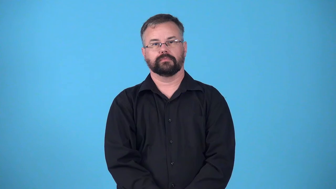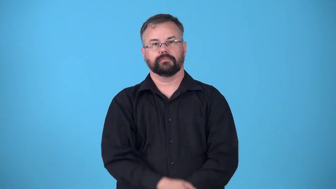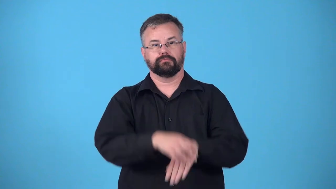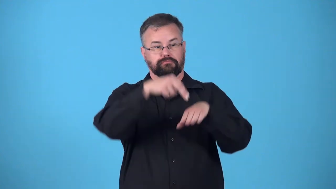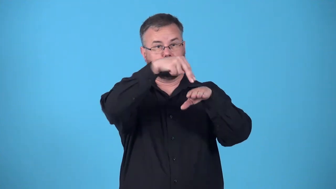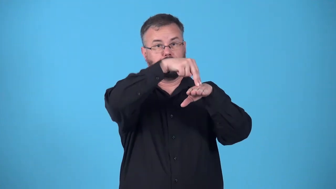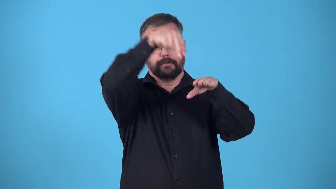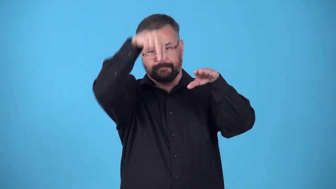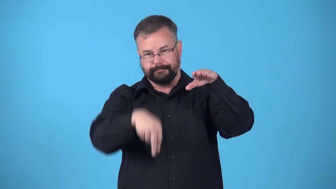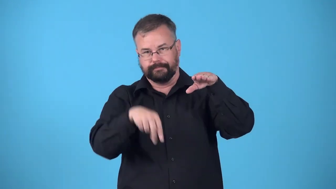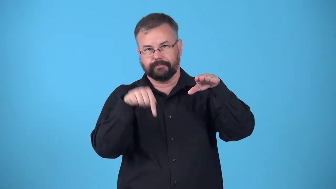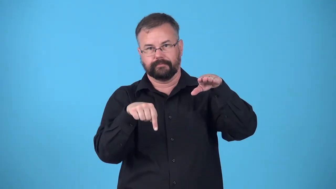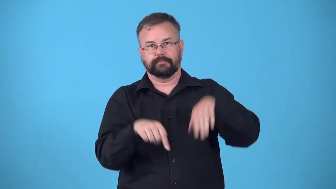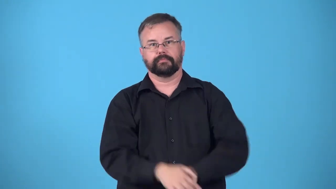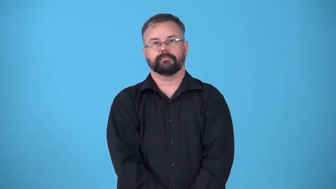come down, get down,hop down